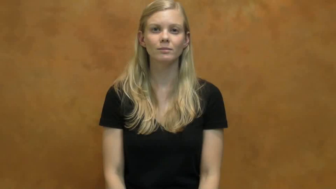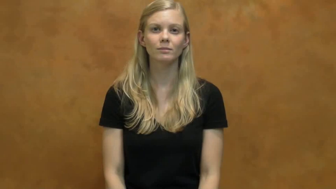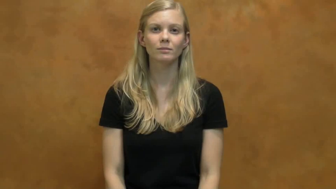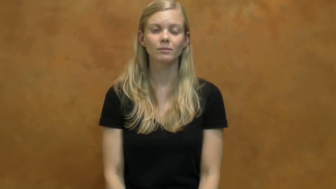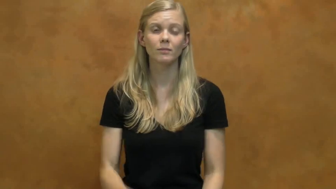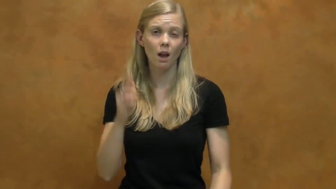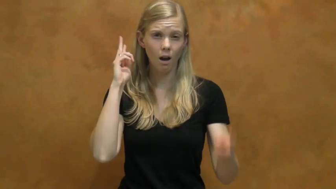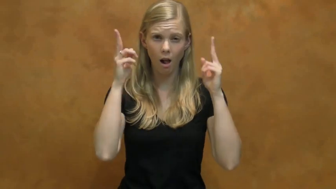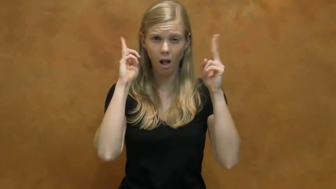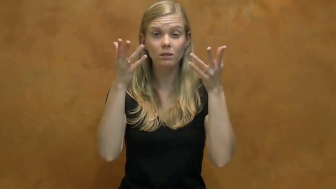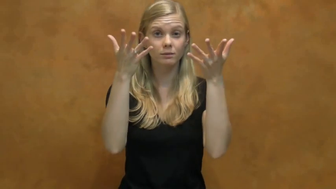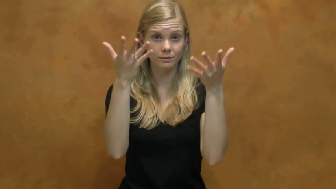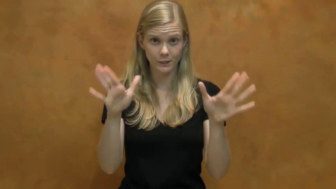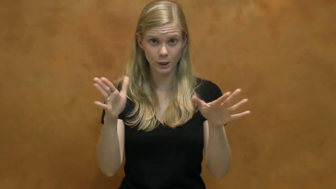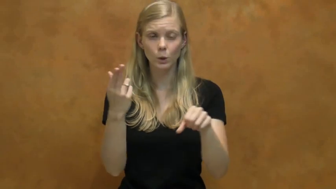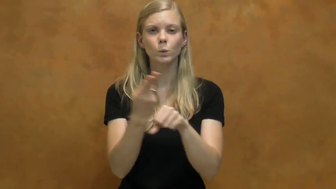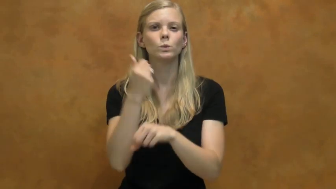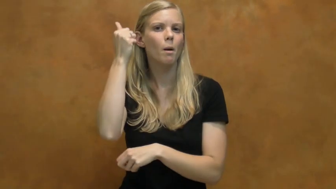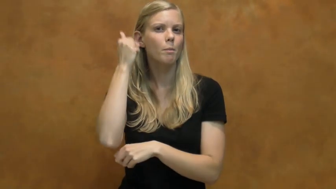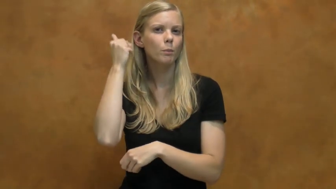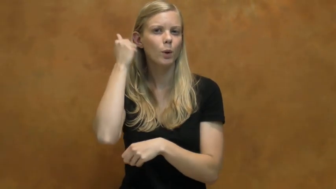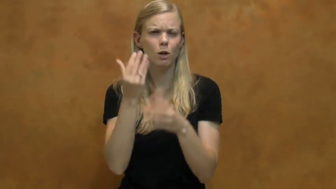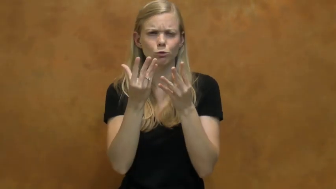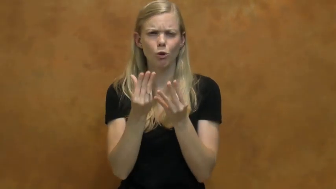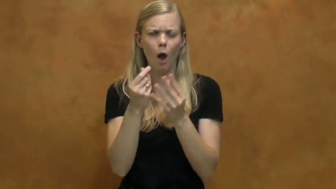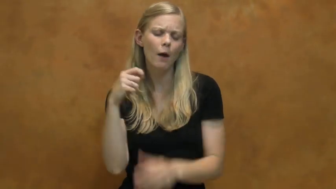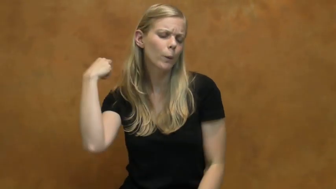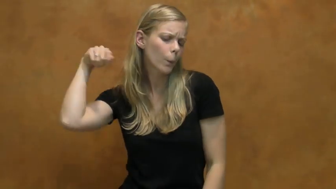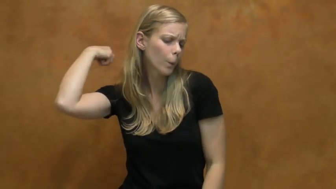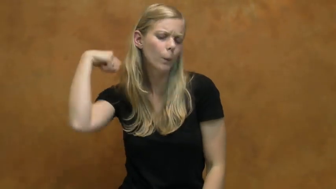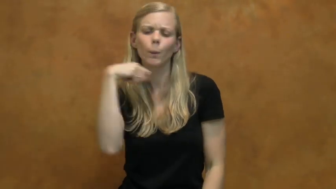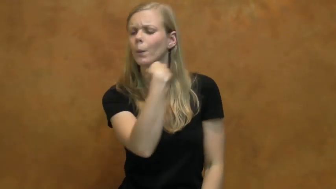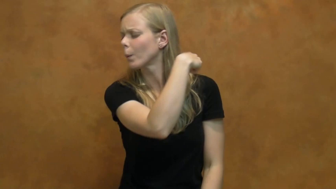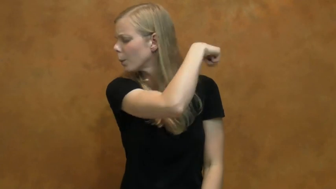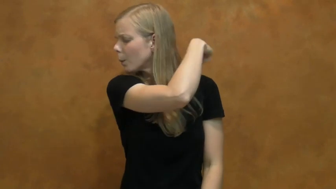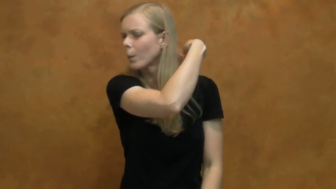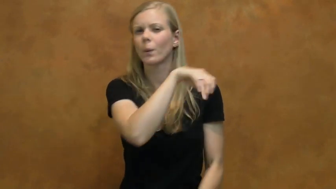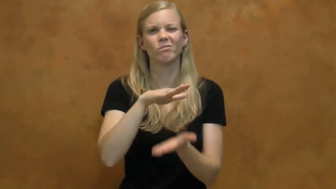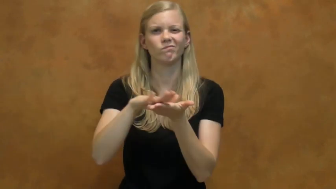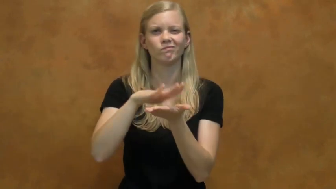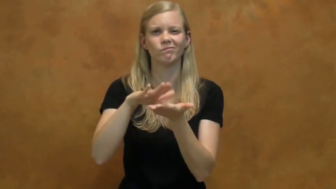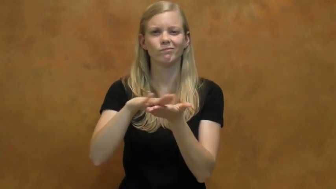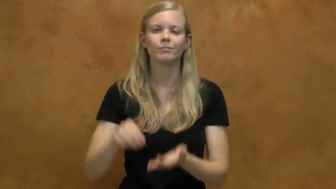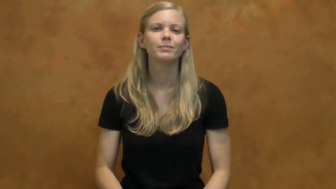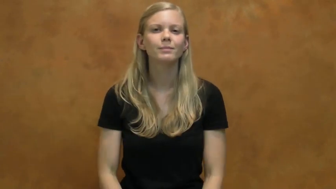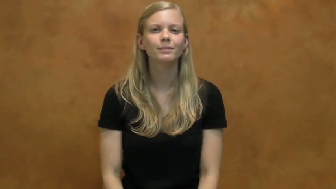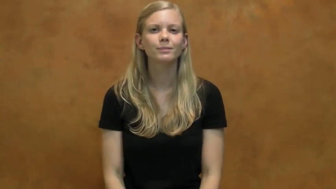neck brush